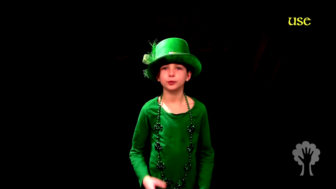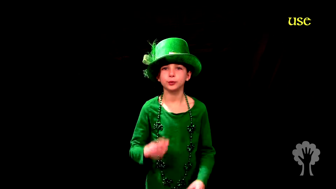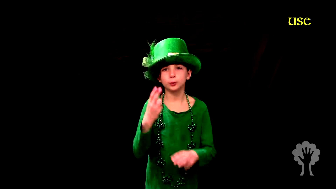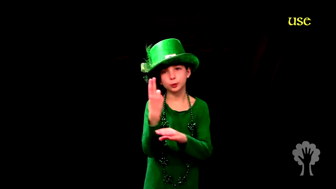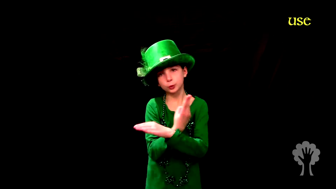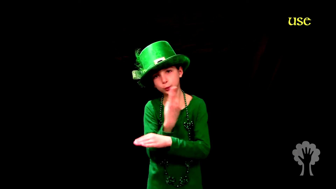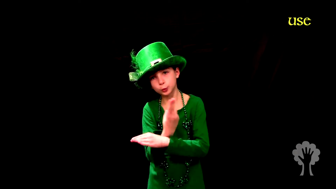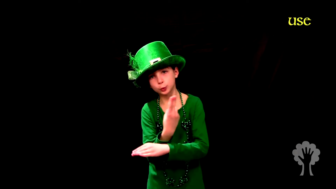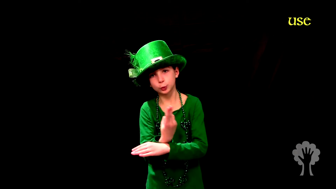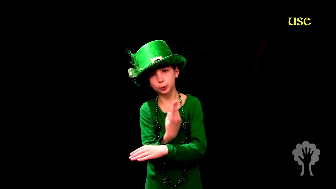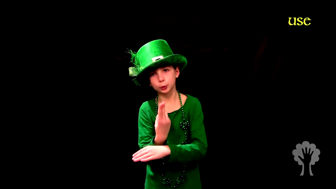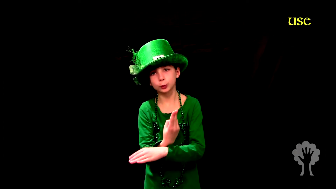USE